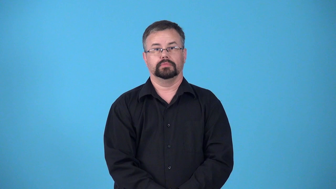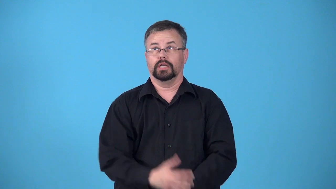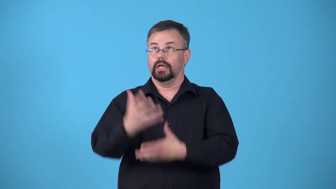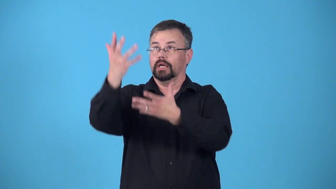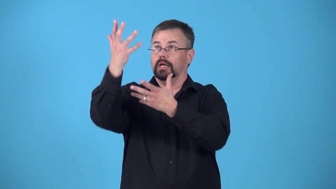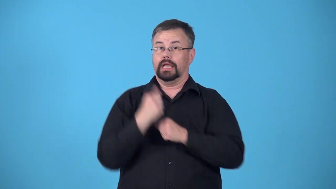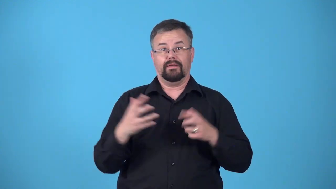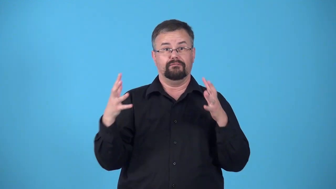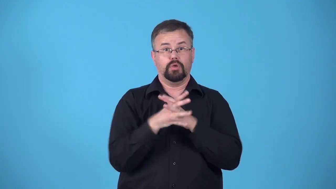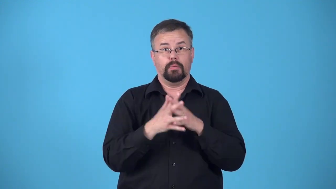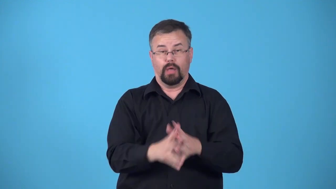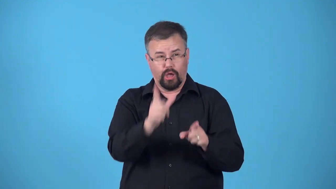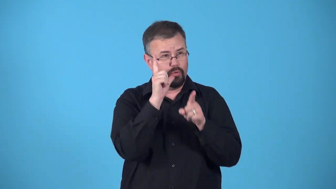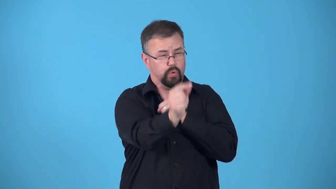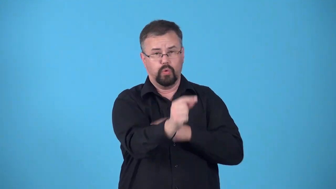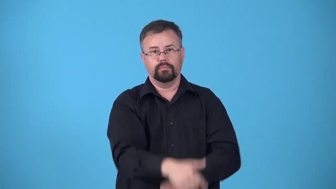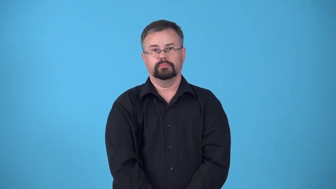carry